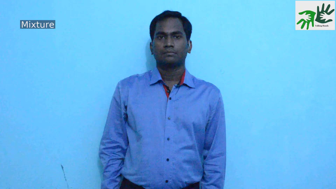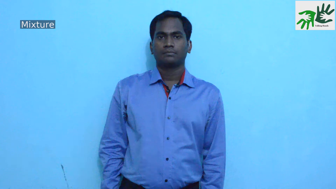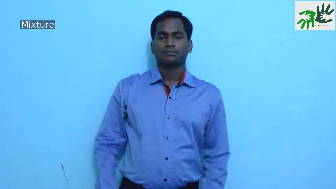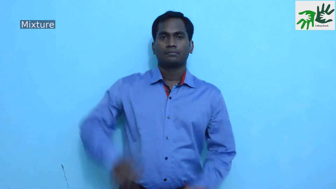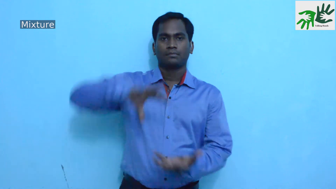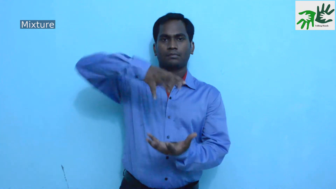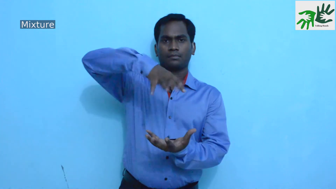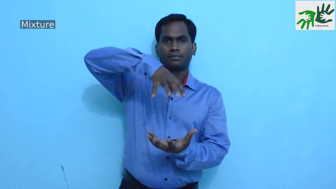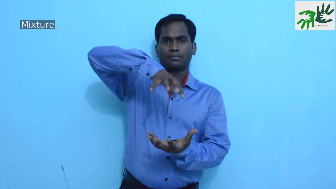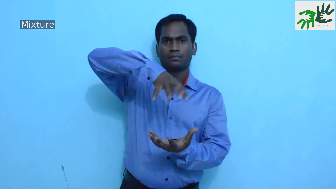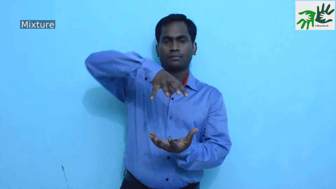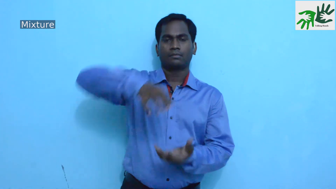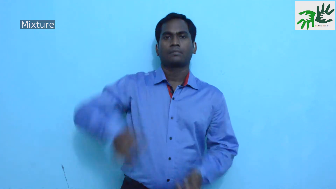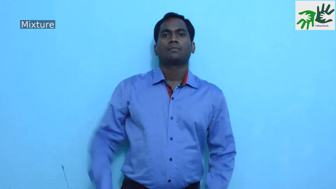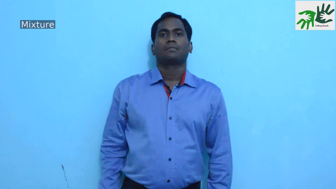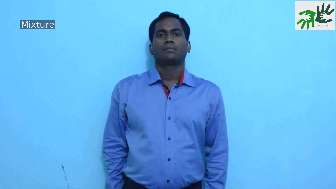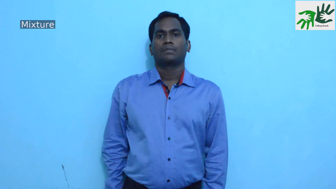Mixture